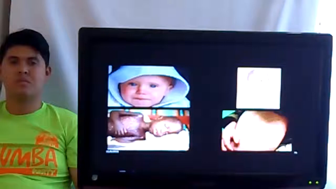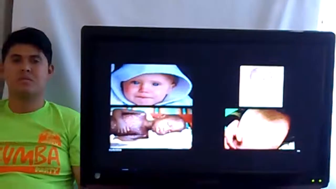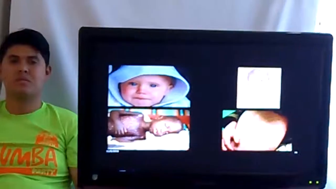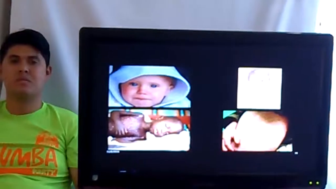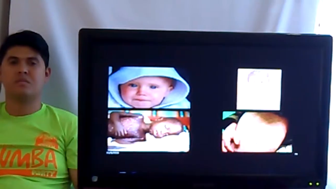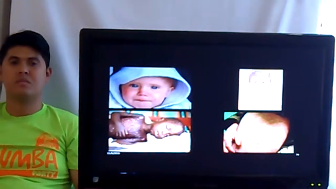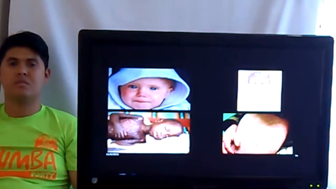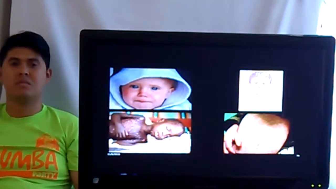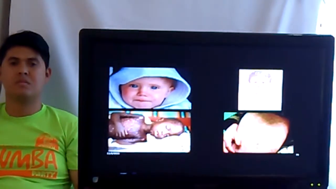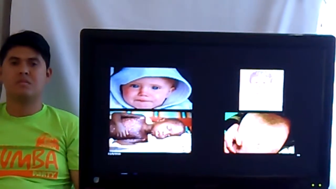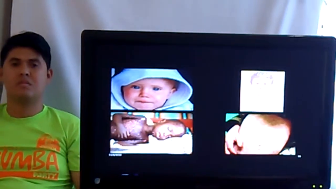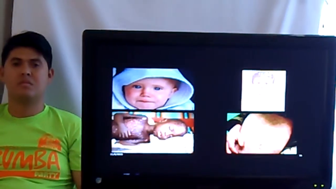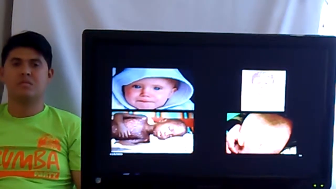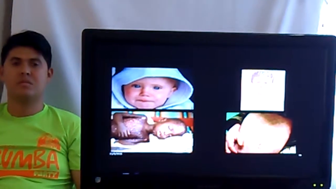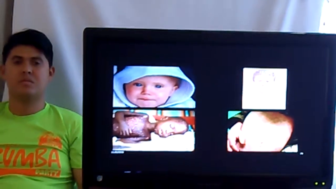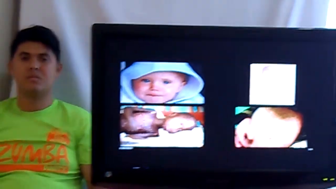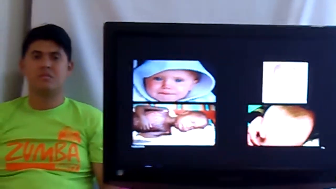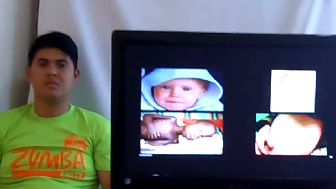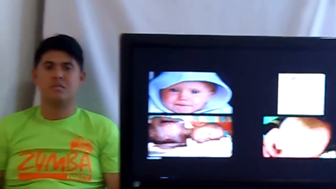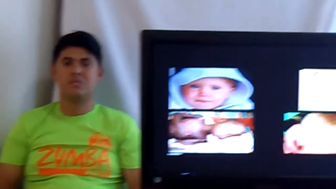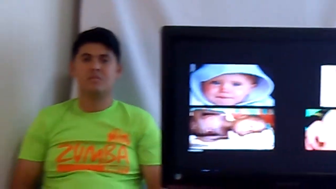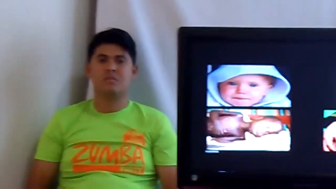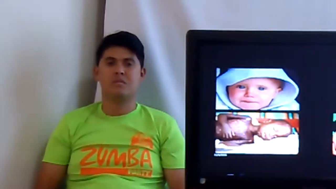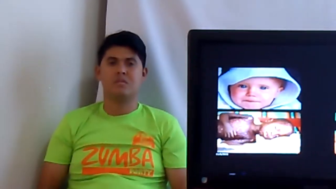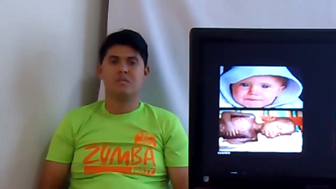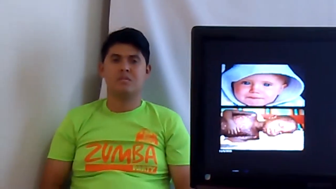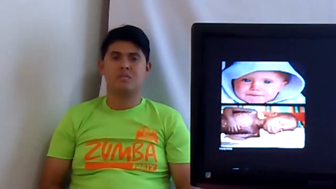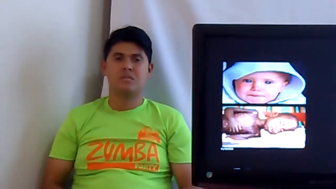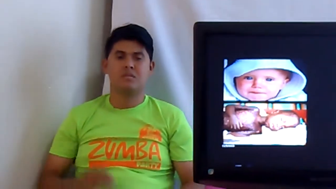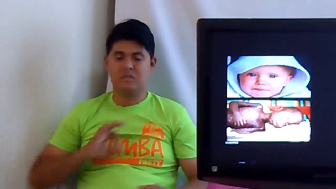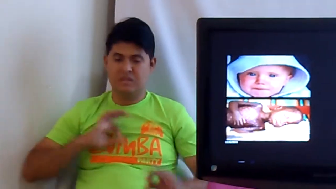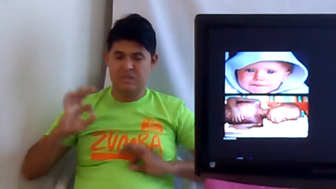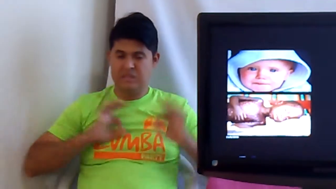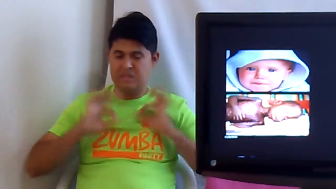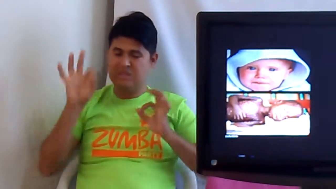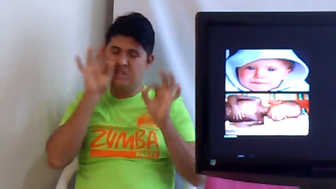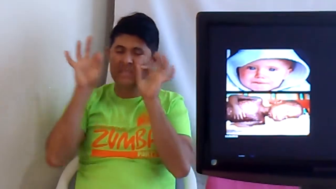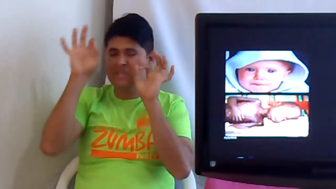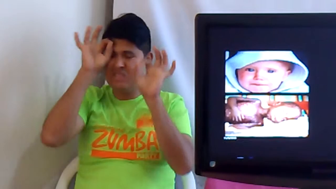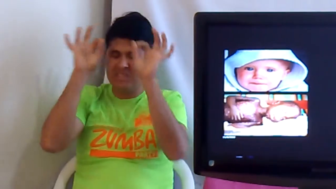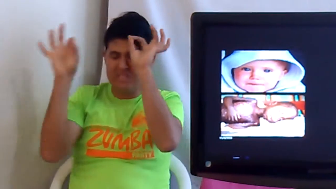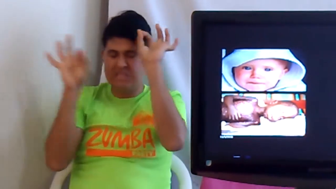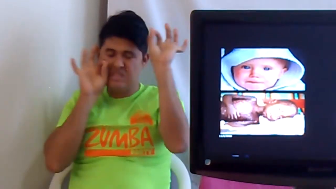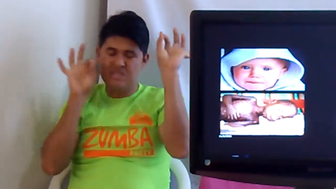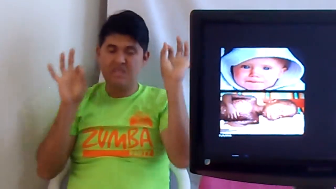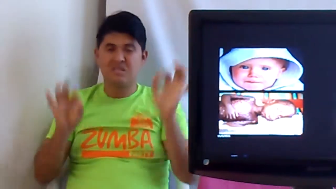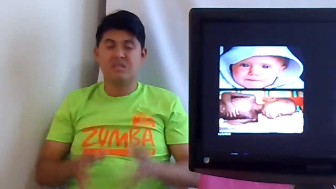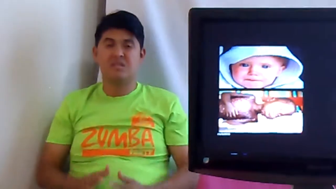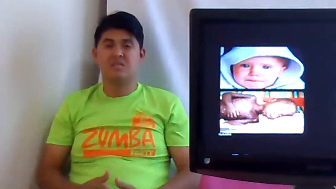measles